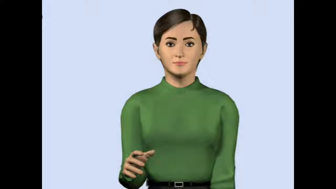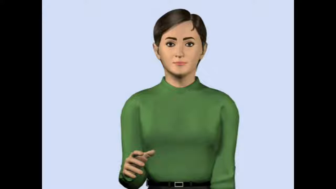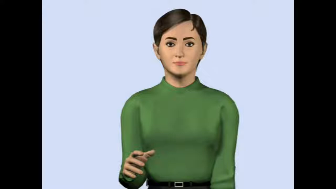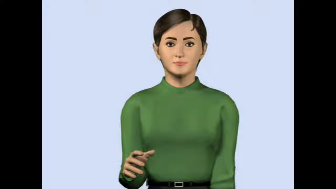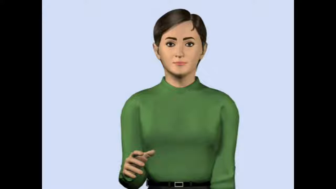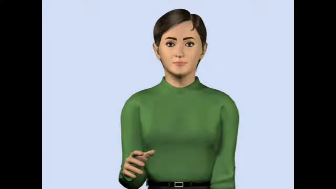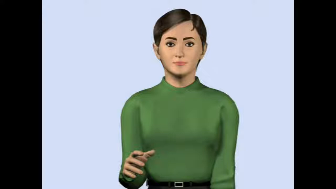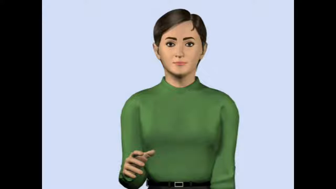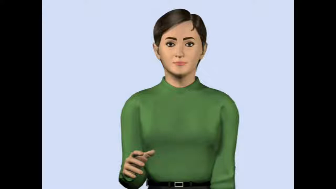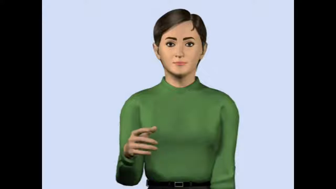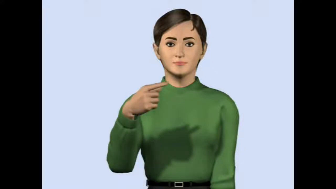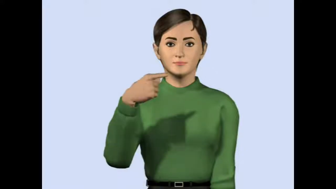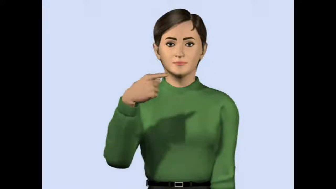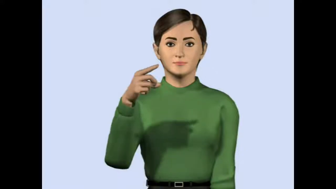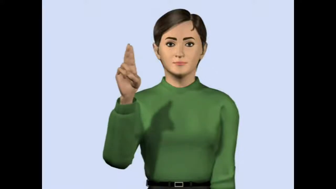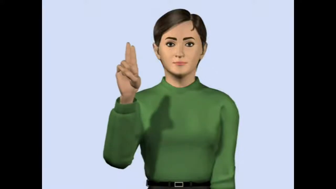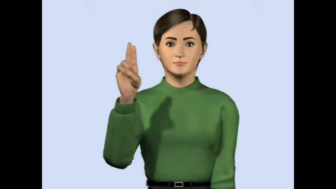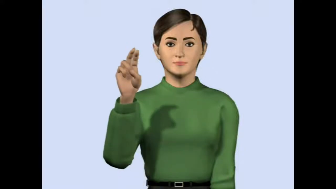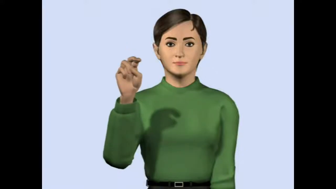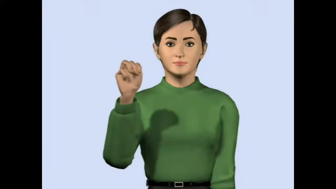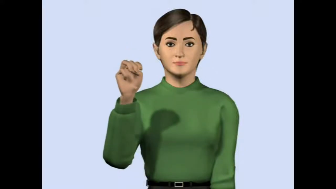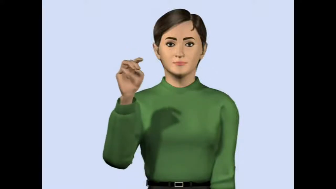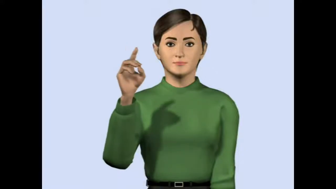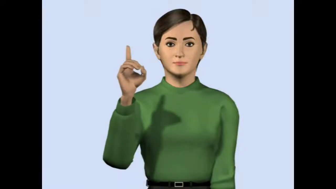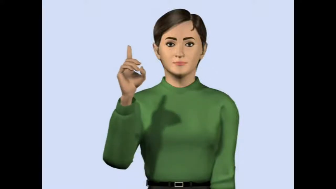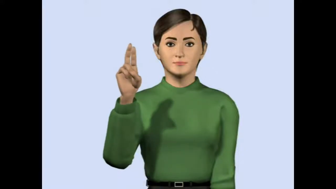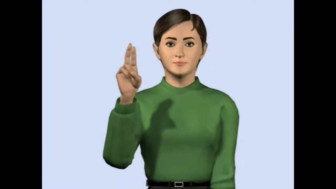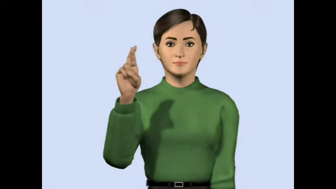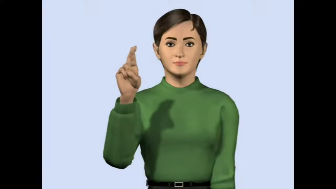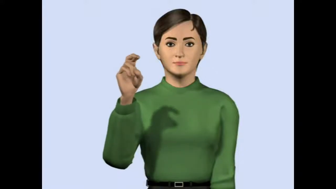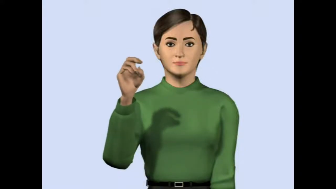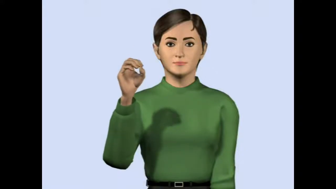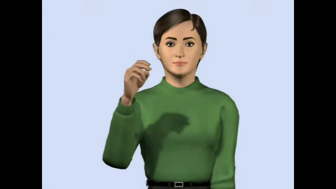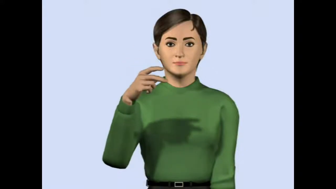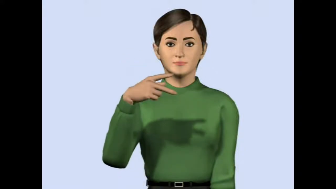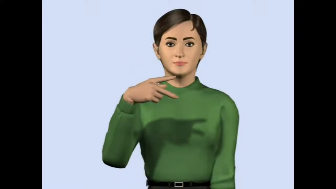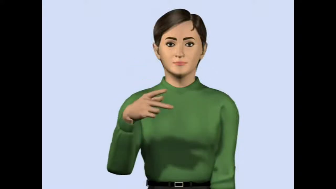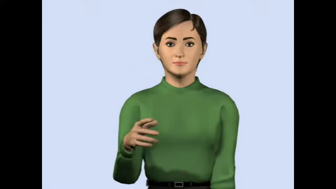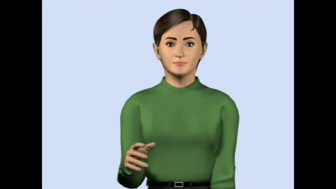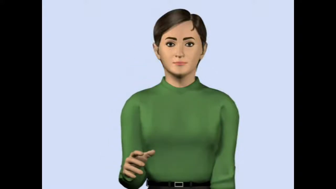gumdrop